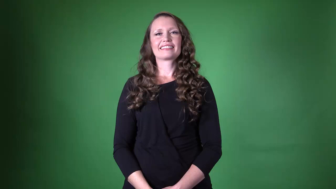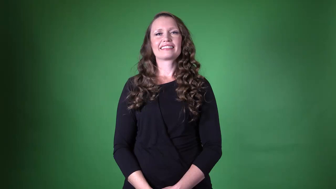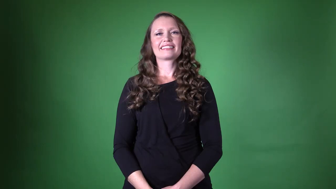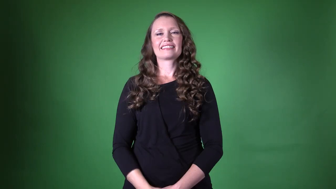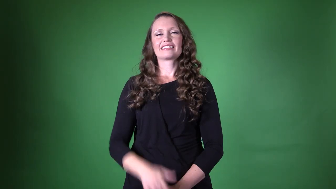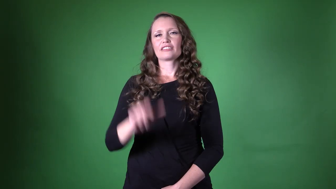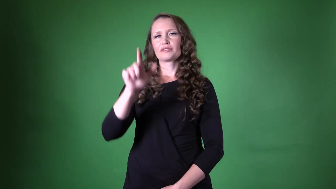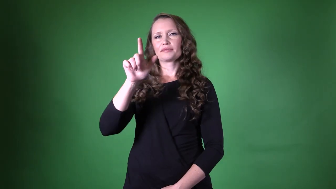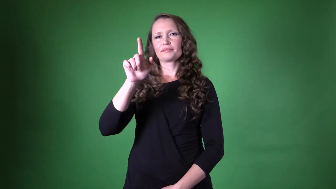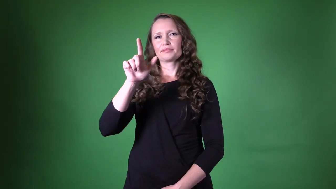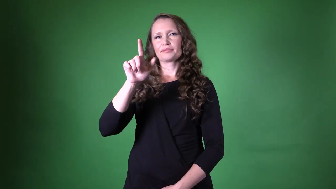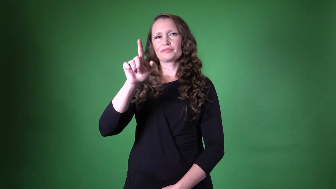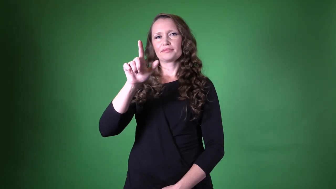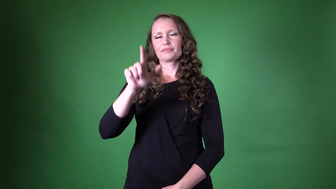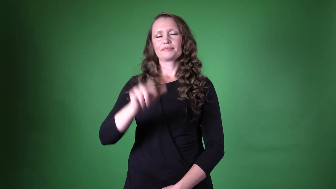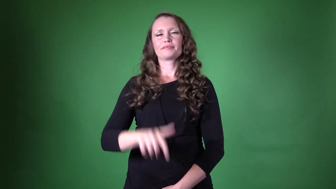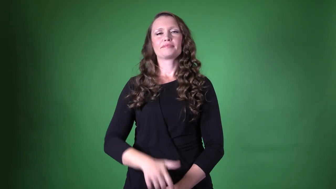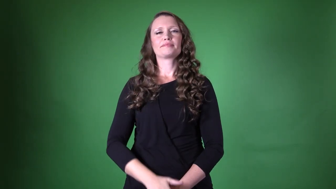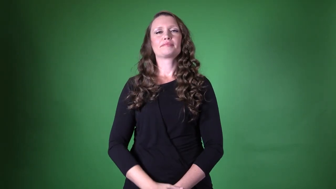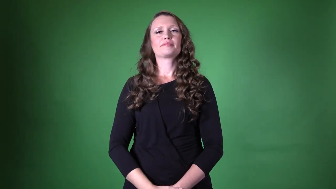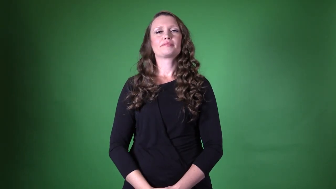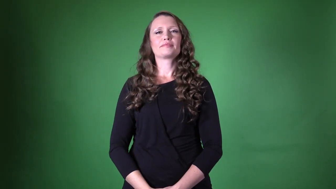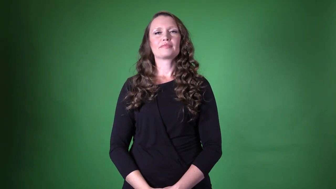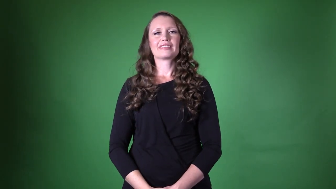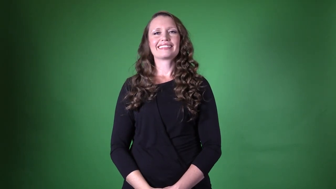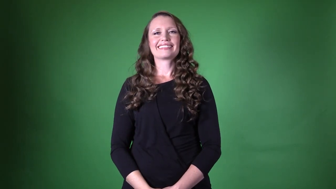21